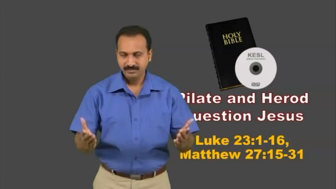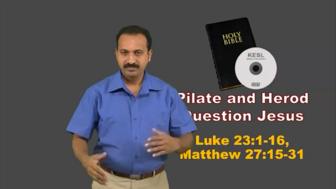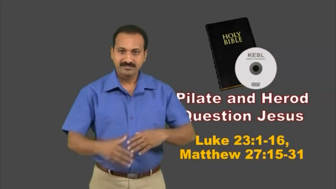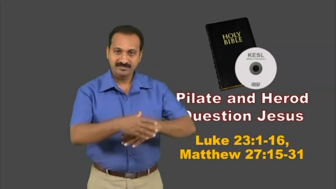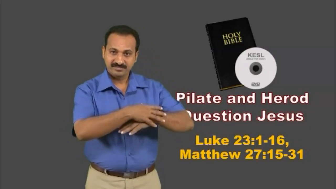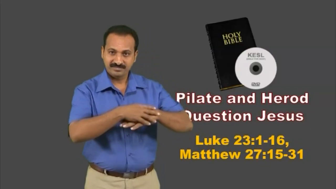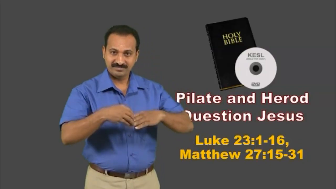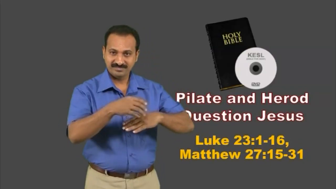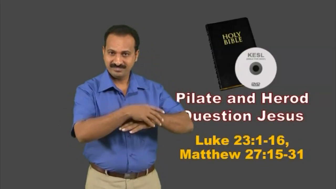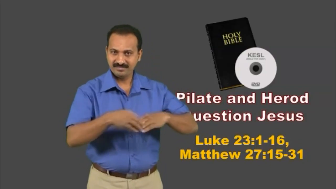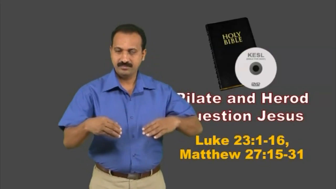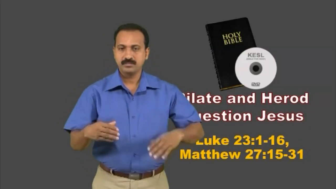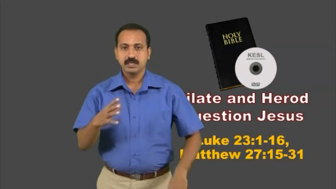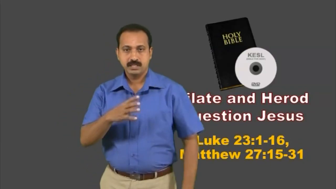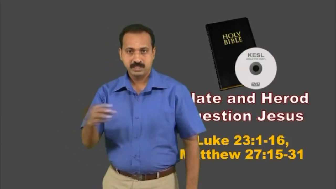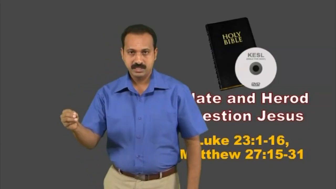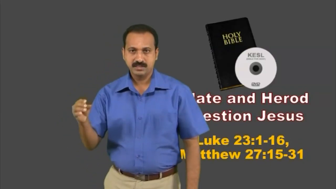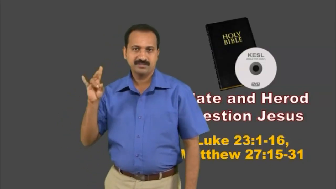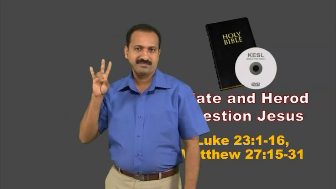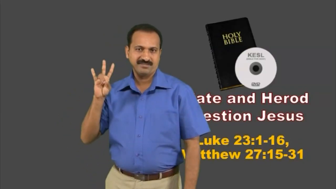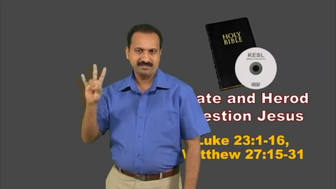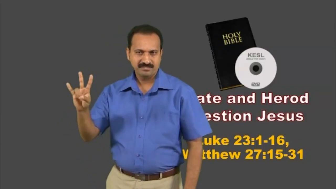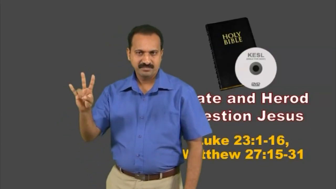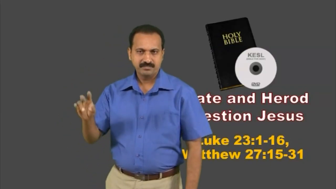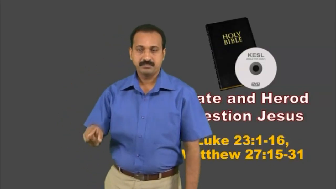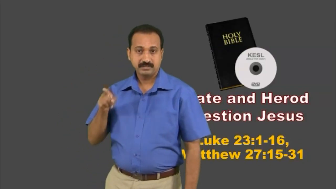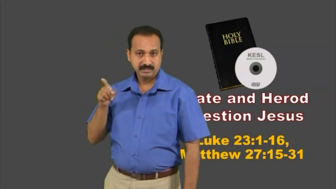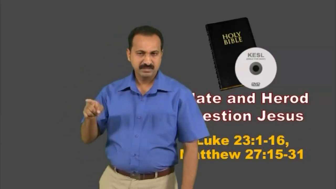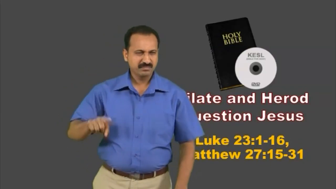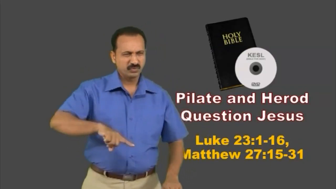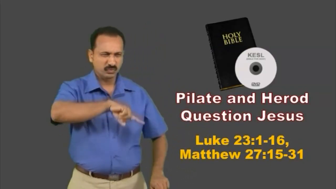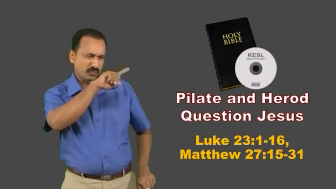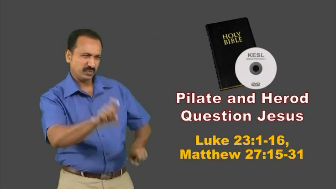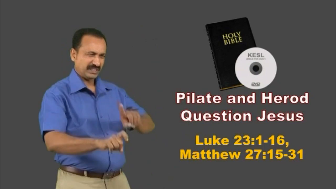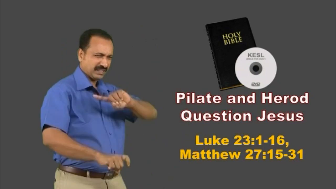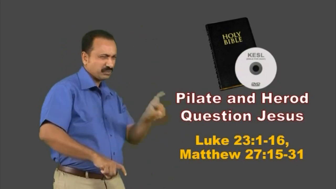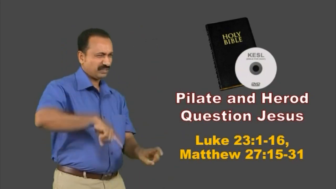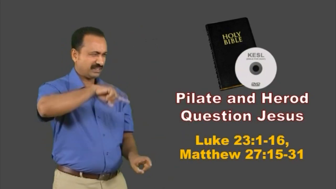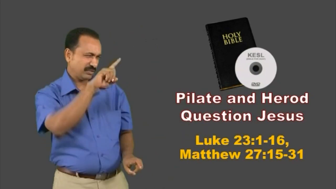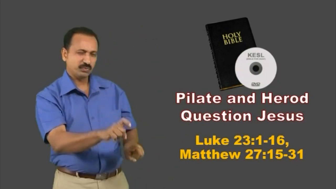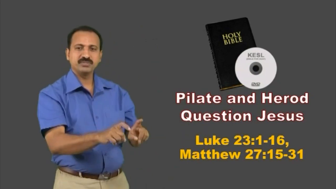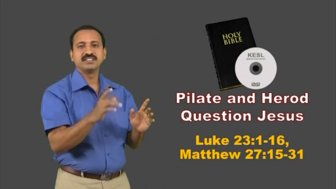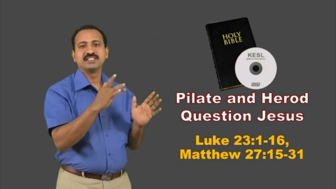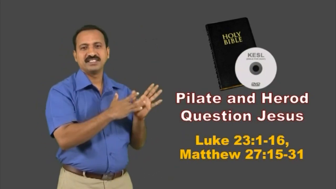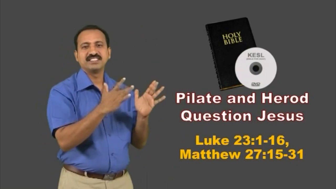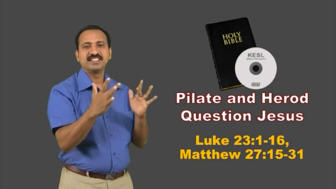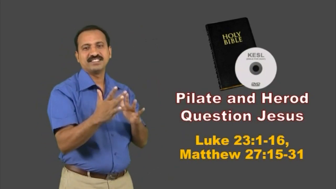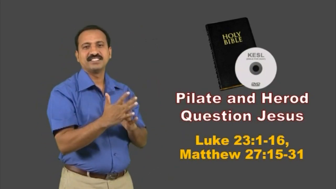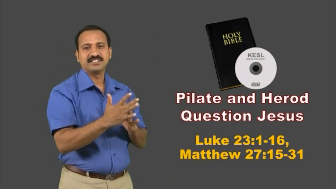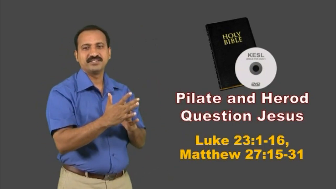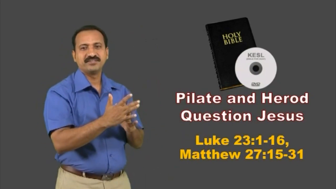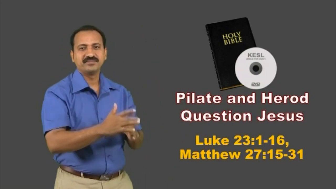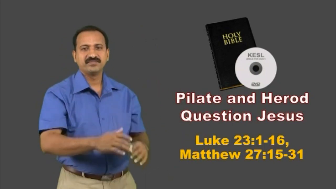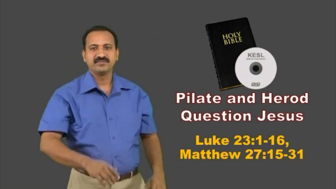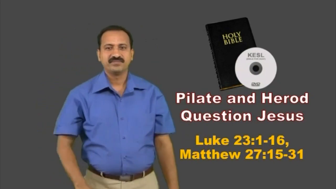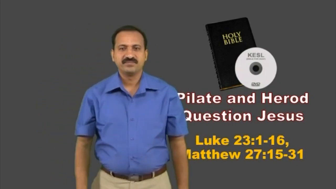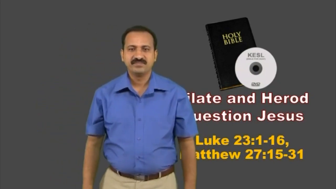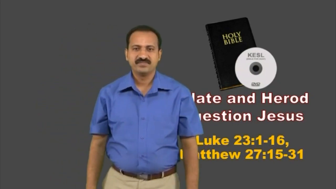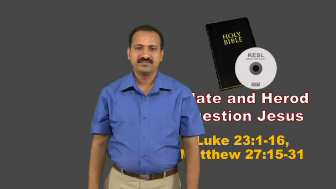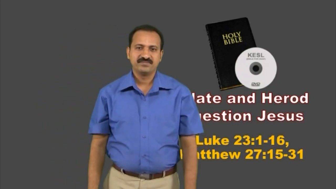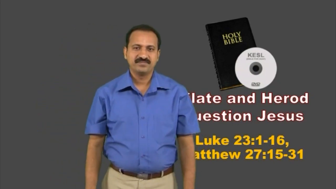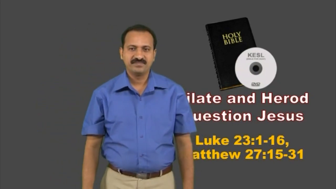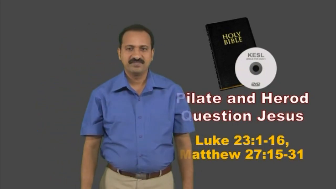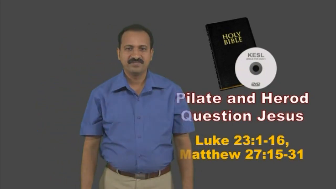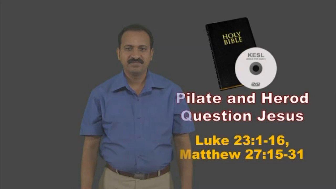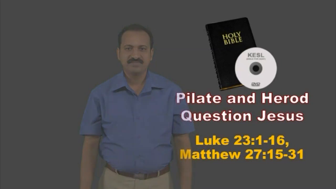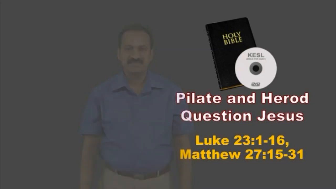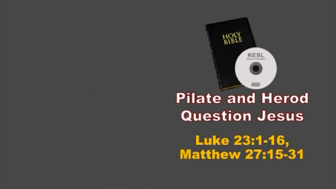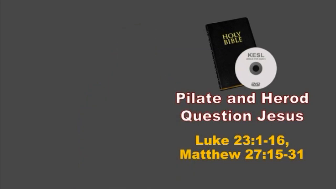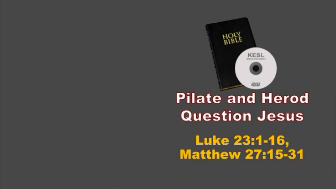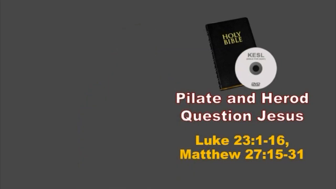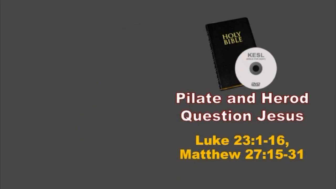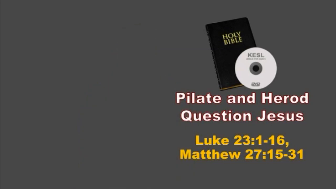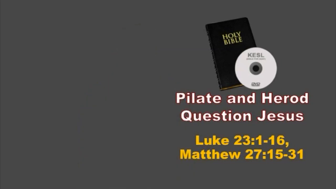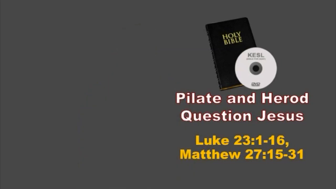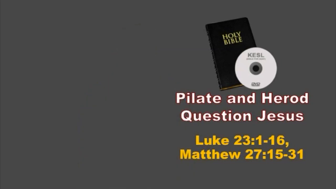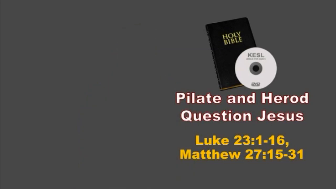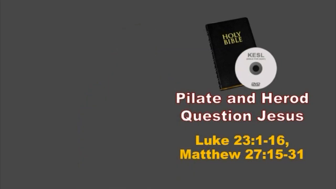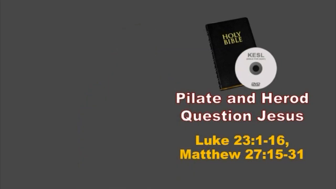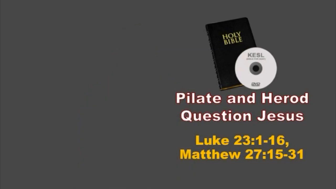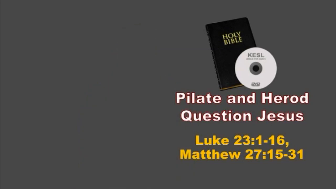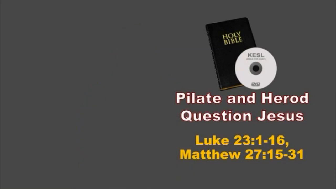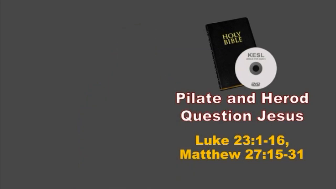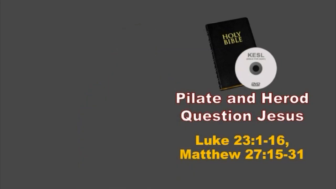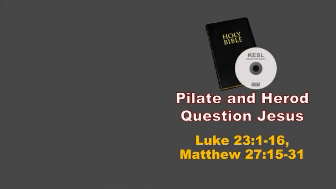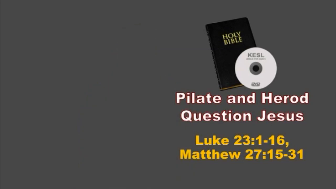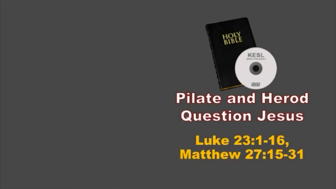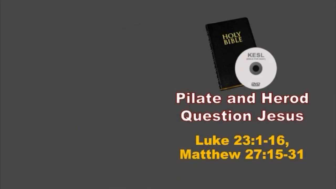Pilate and Herod Question Jesus